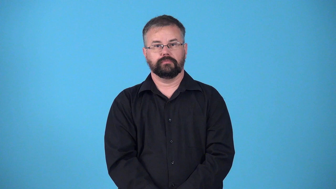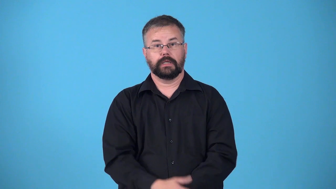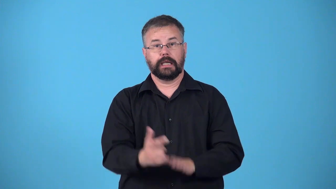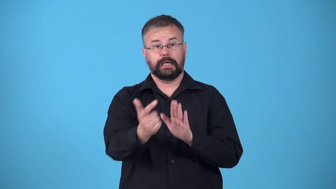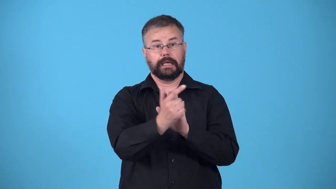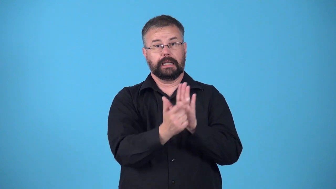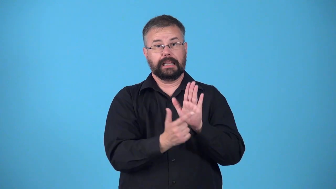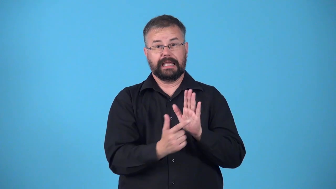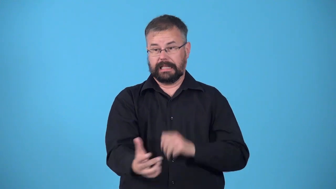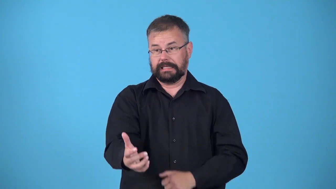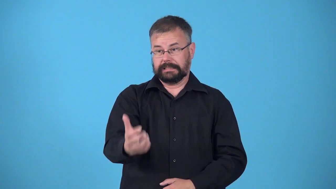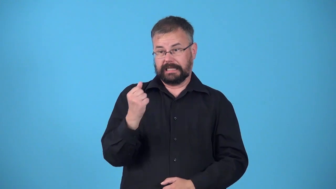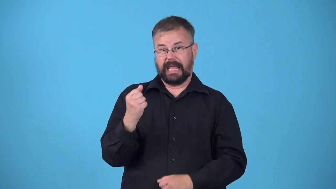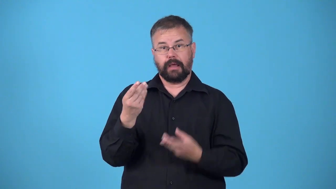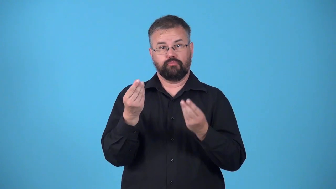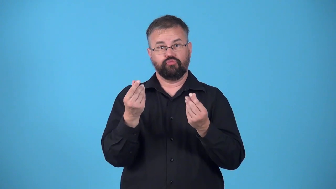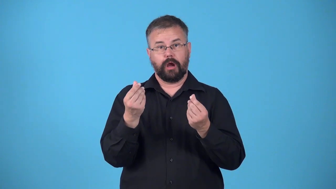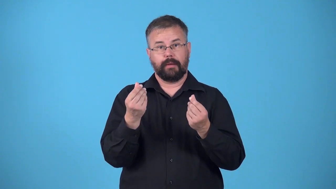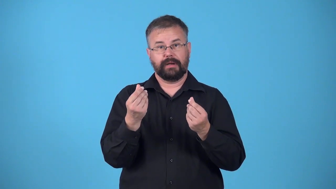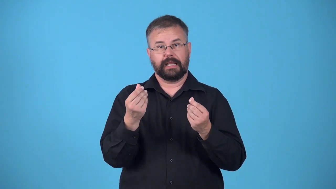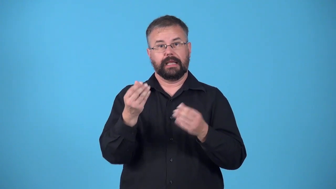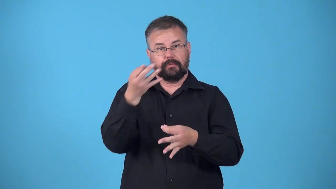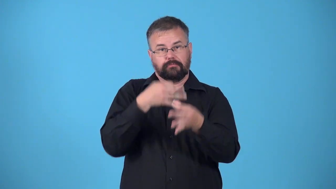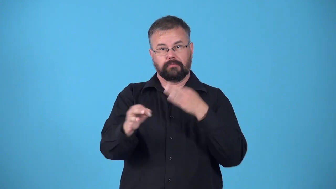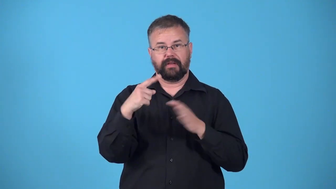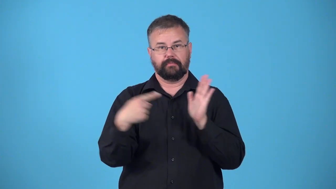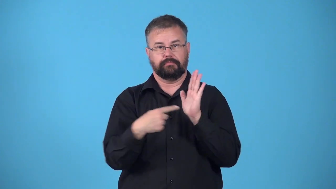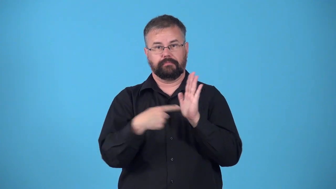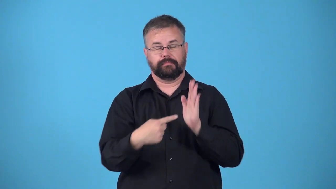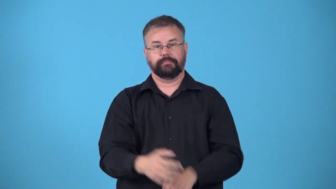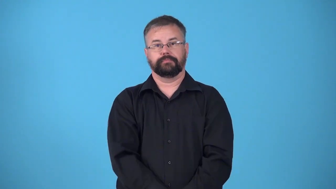distrain